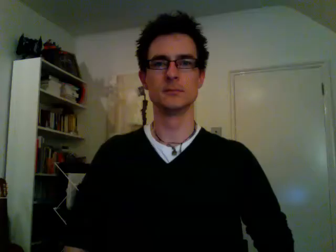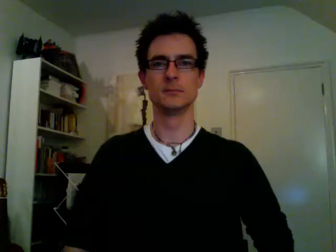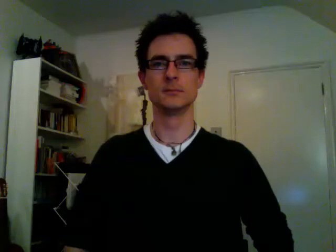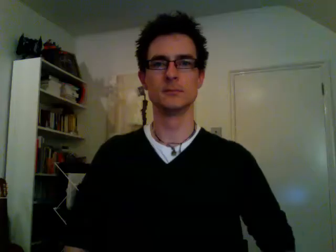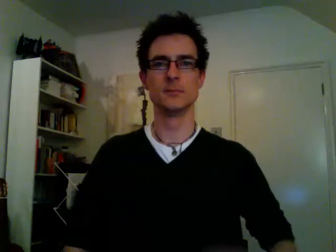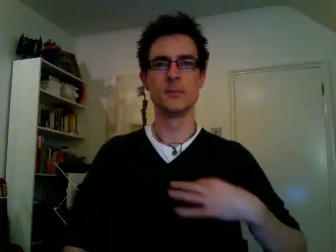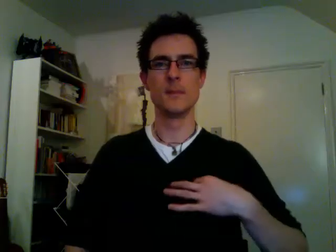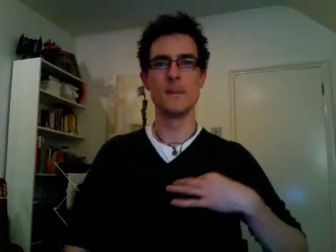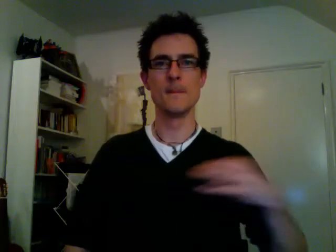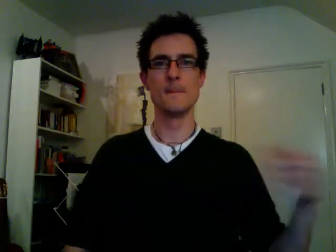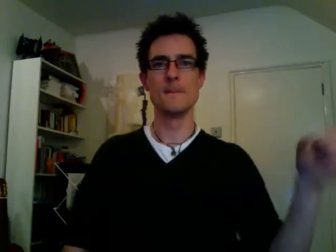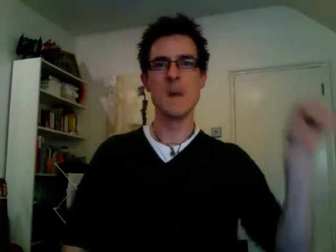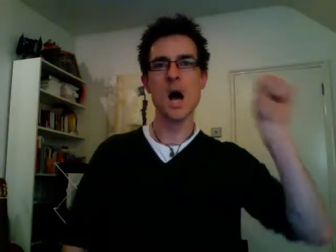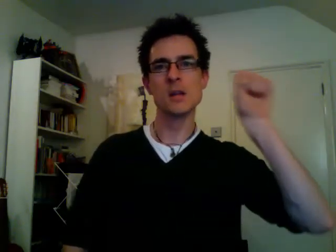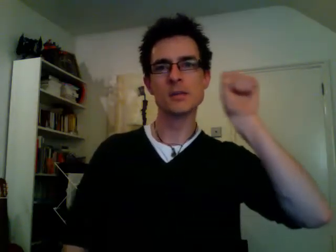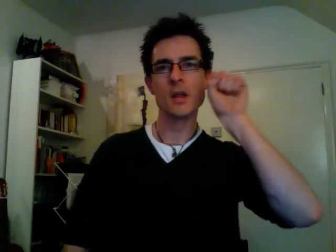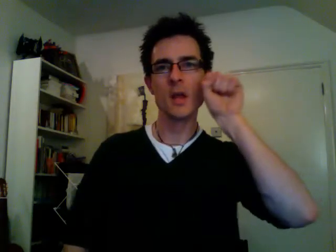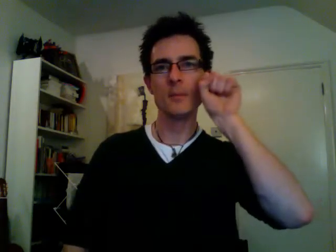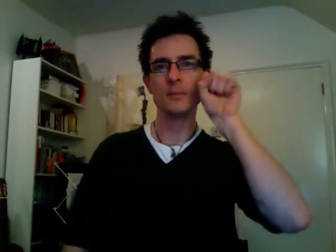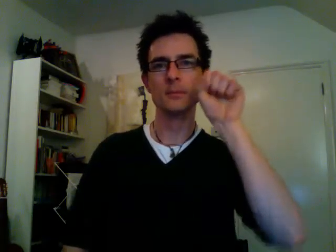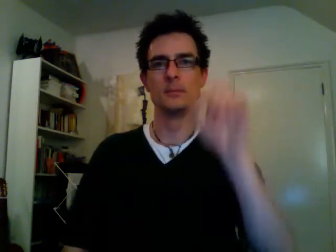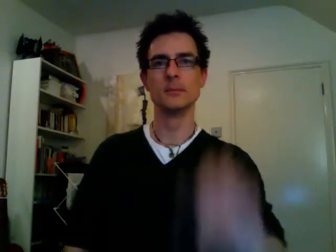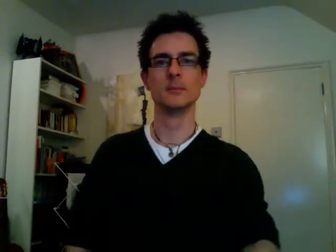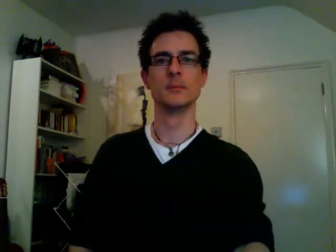parsnip